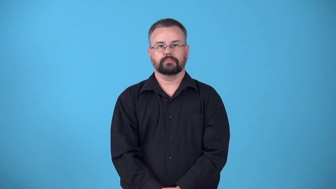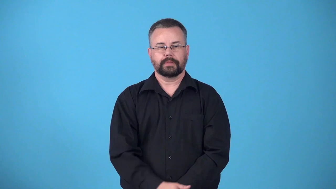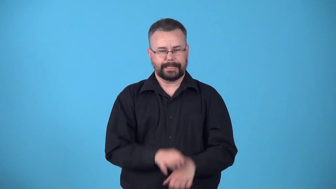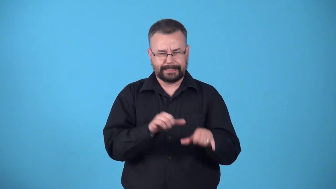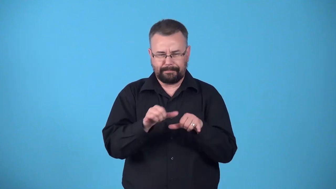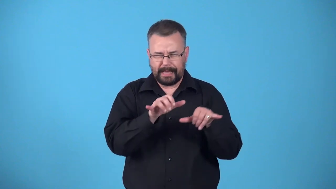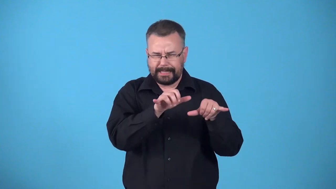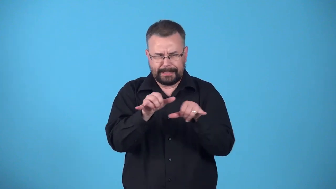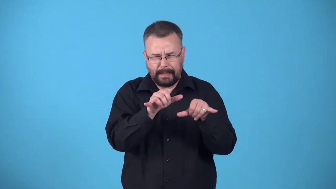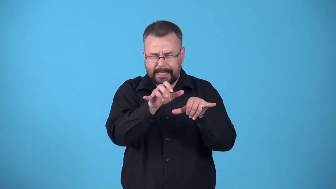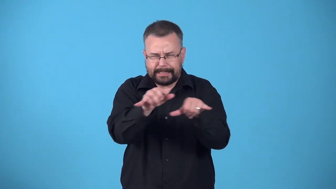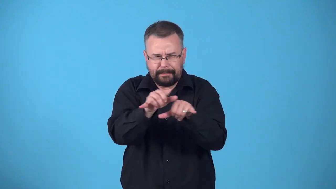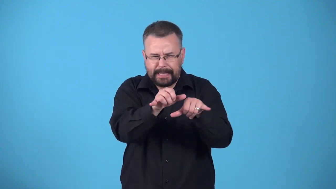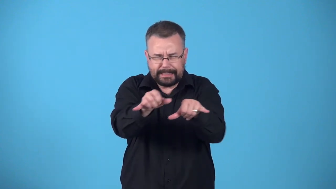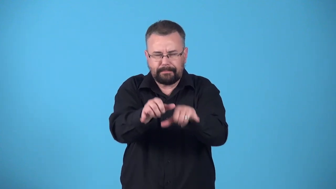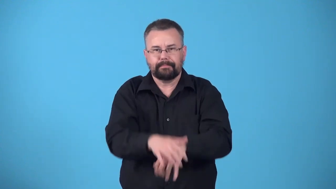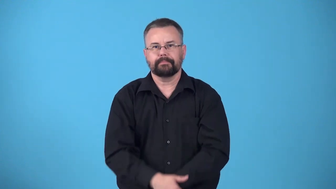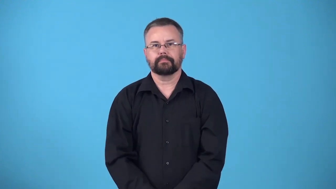cookie cutter